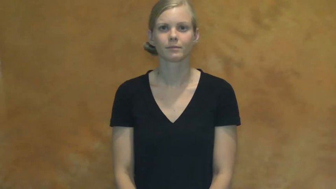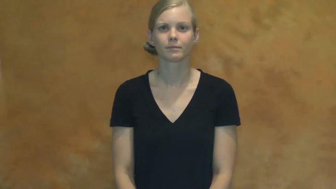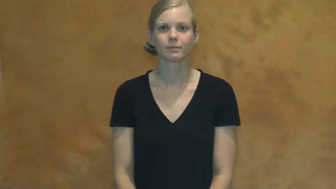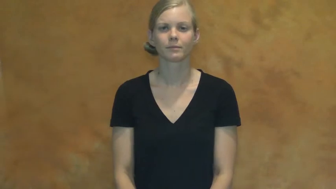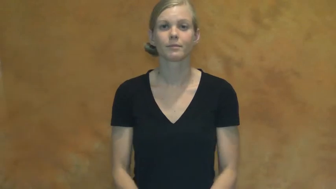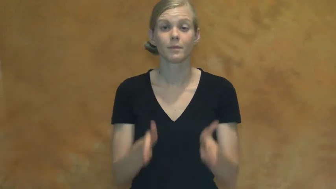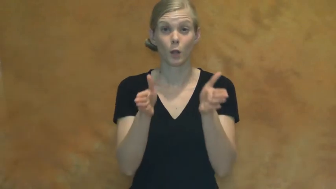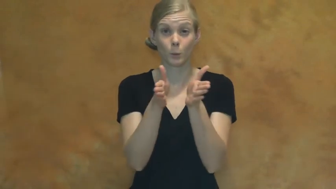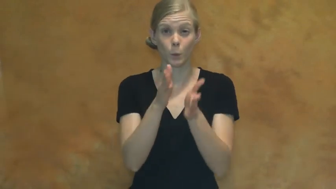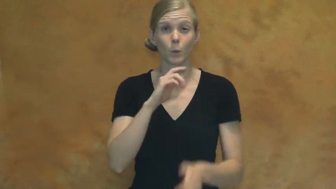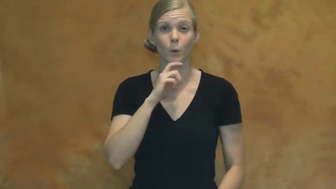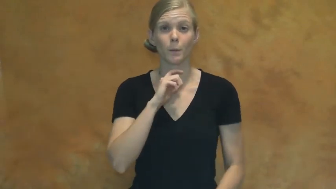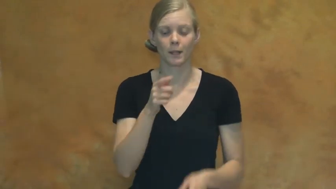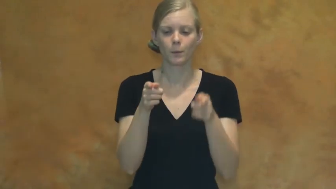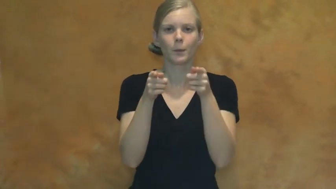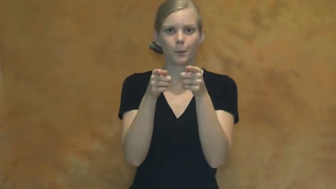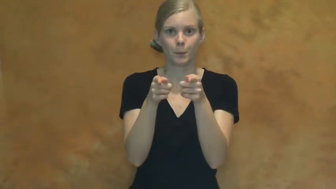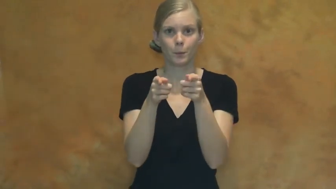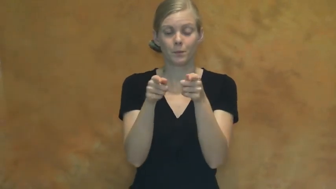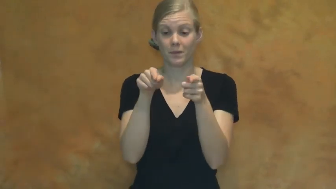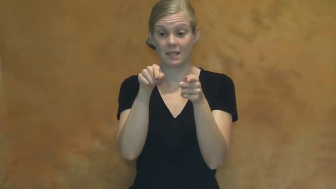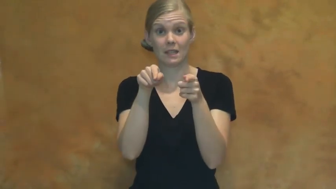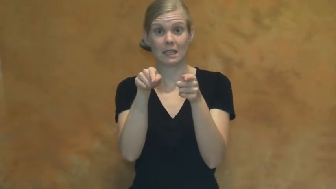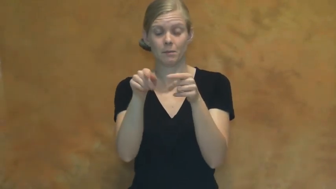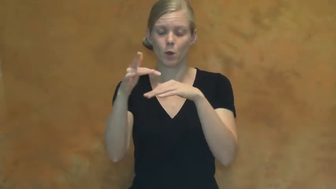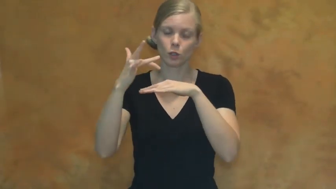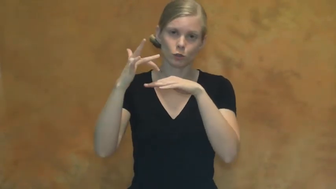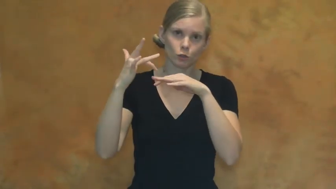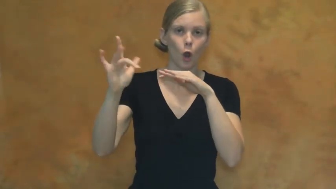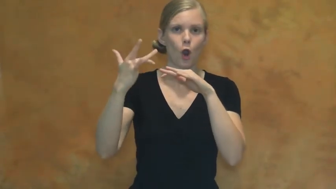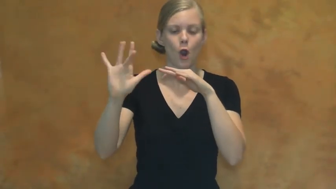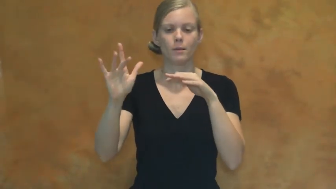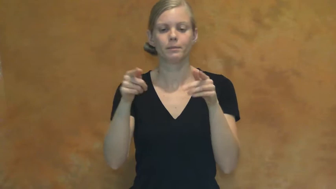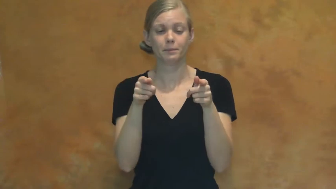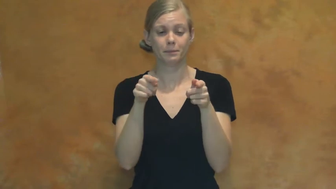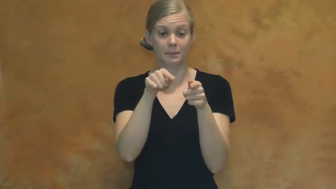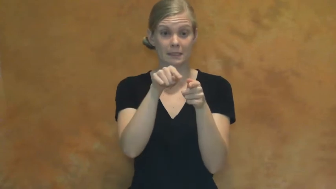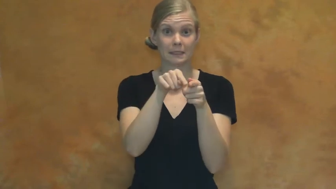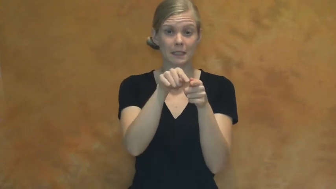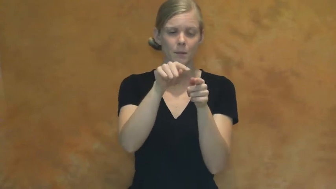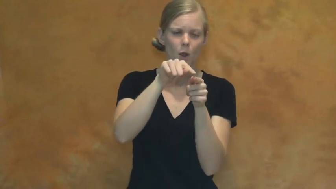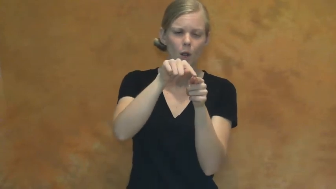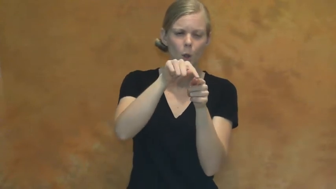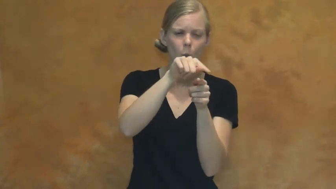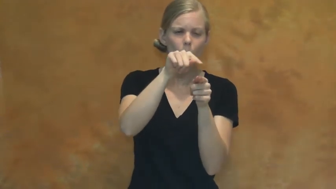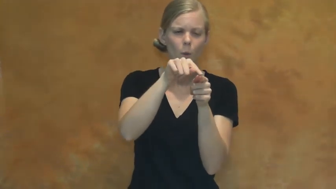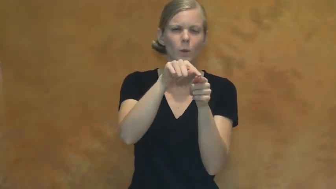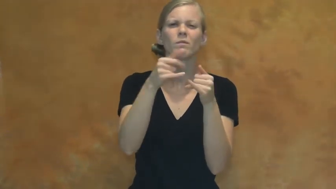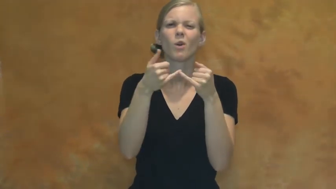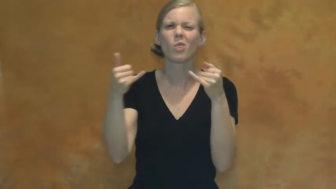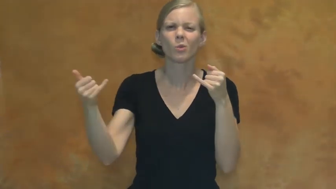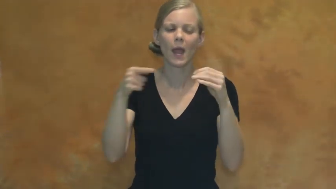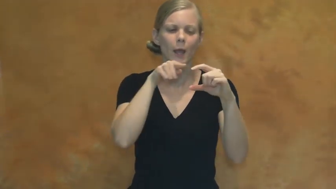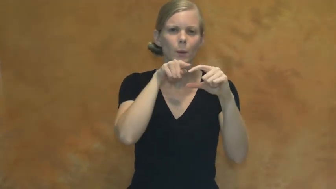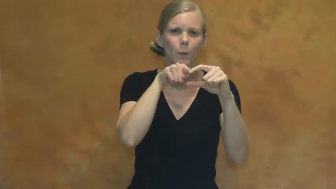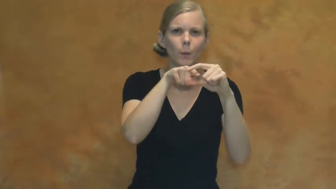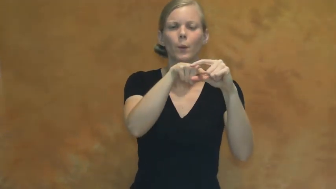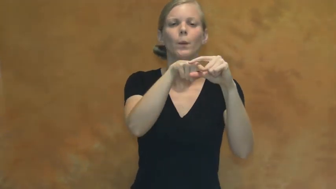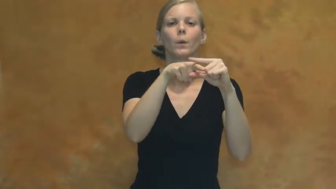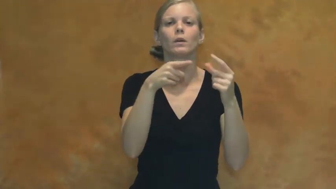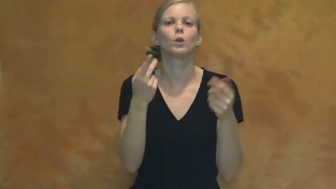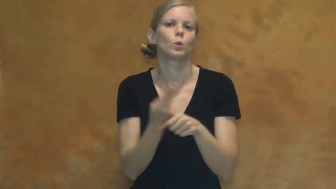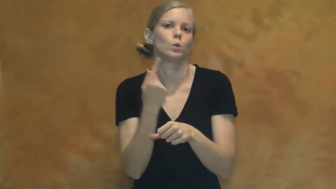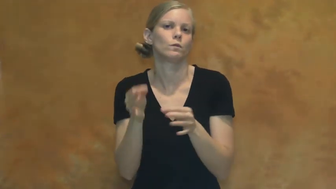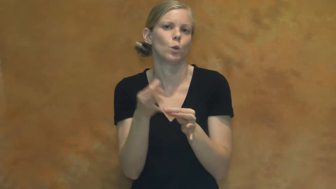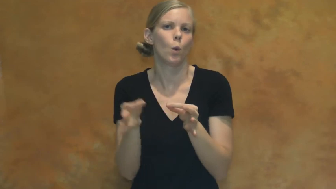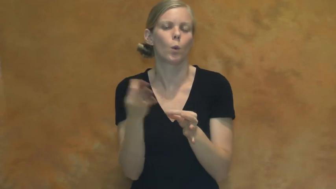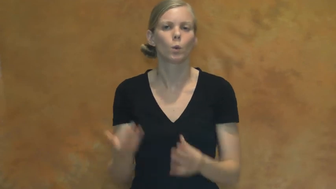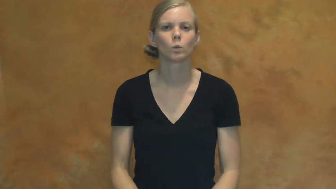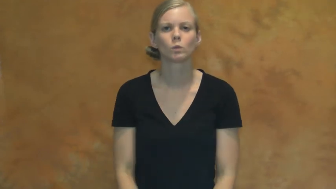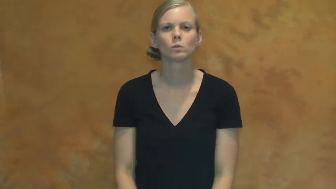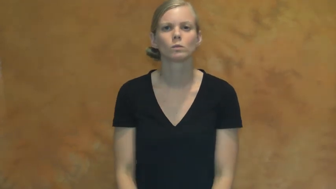needle